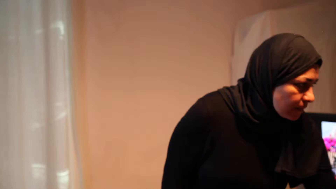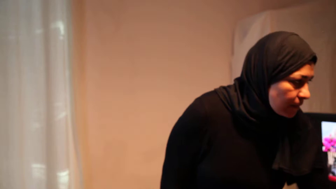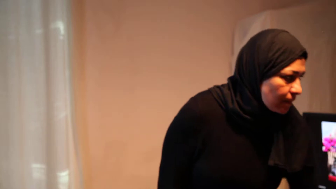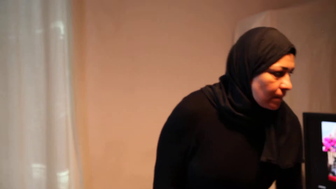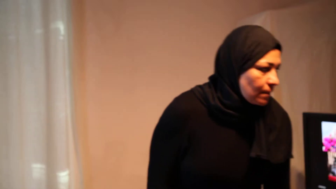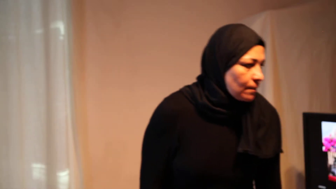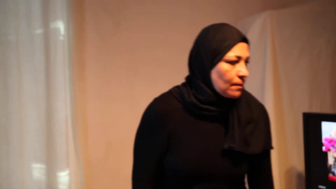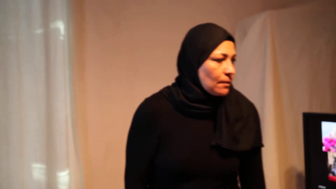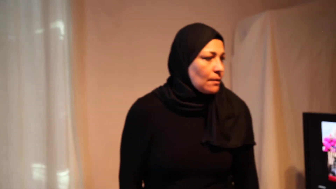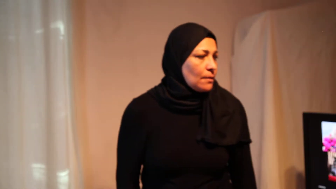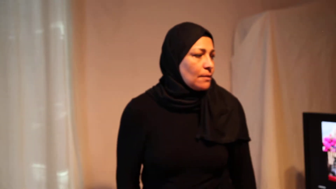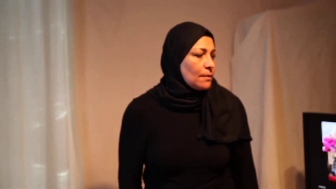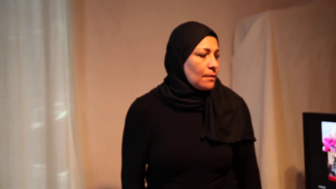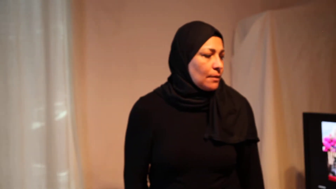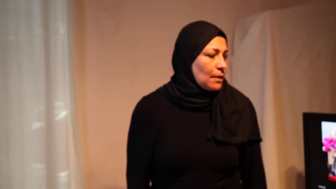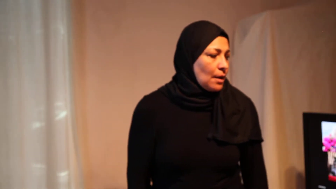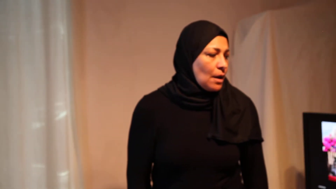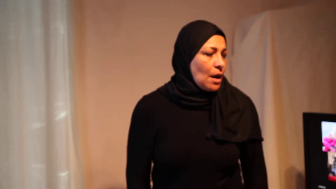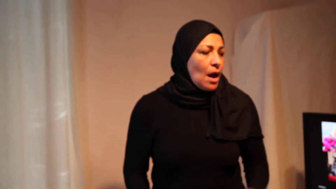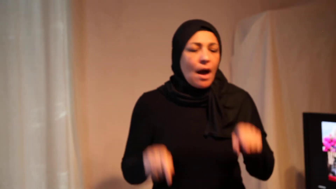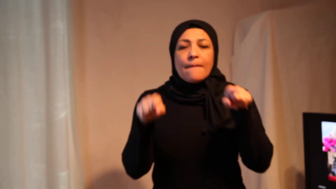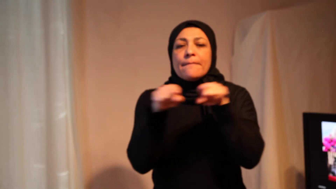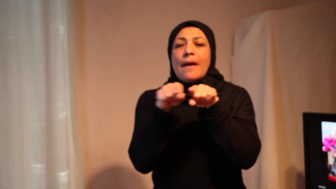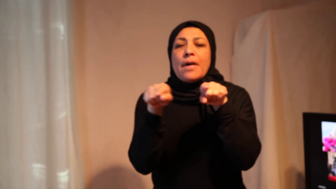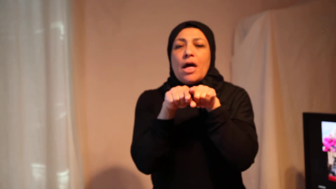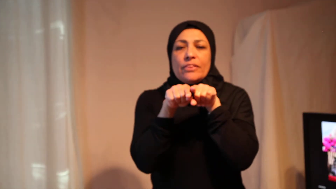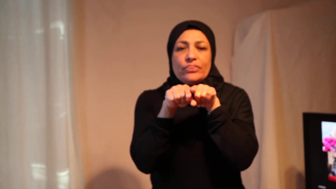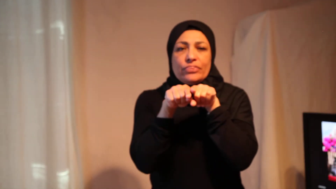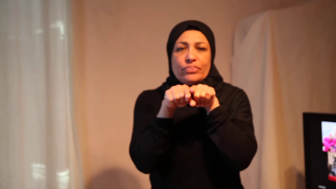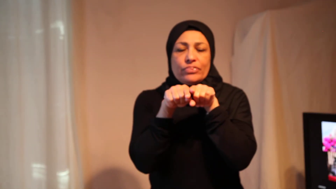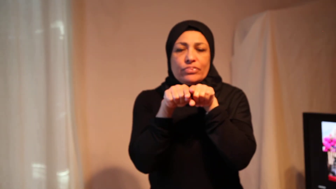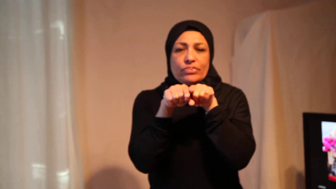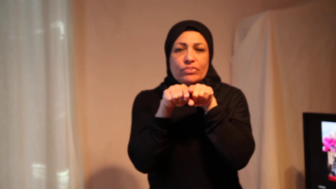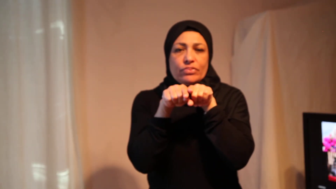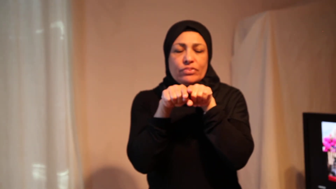together